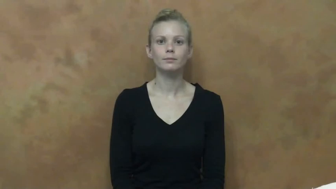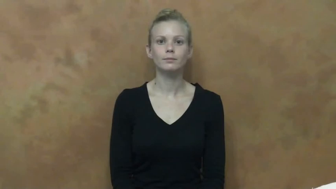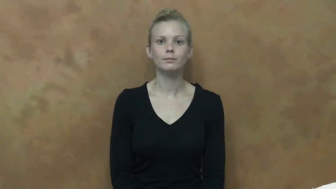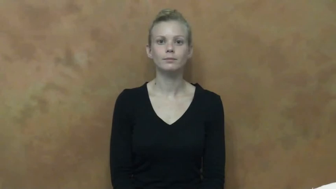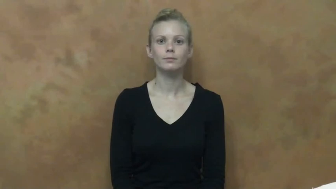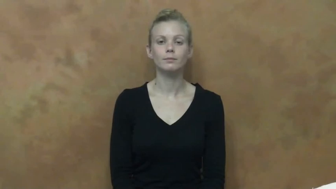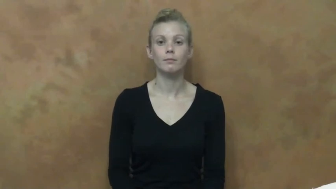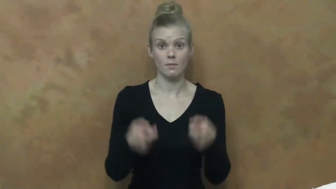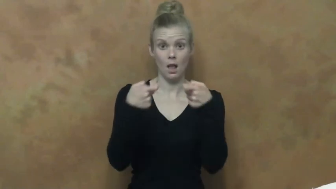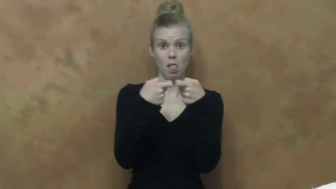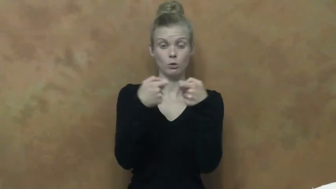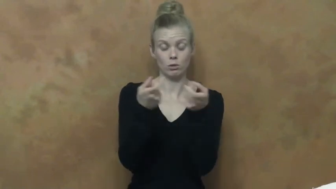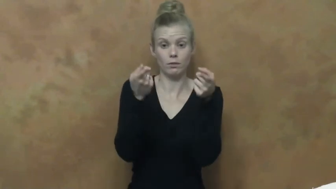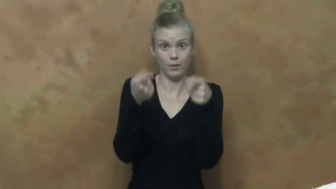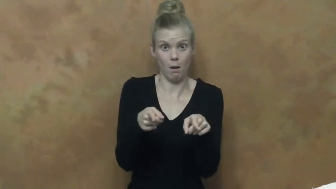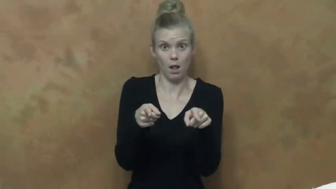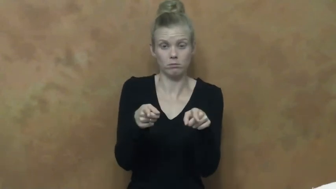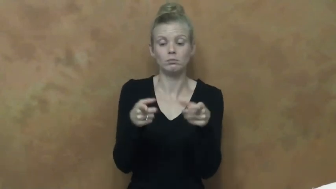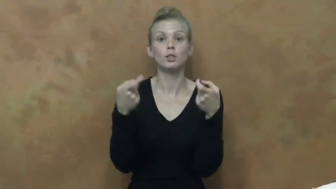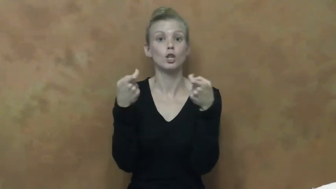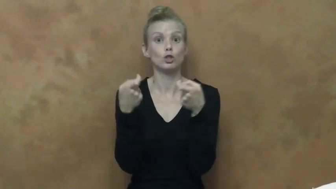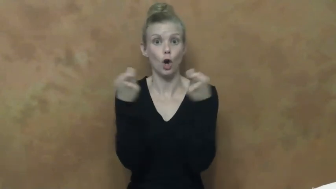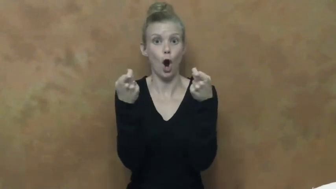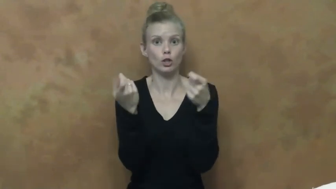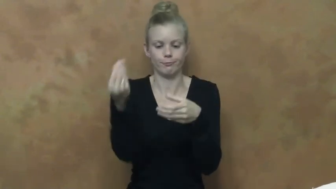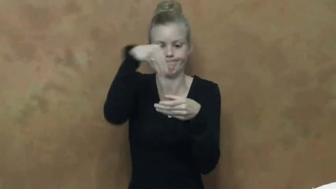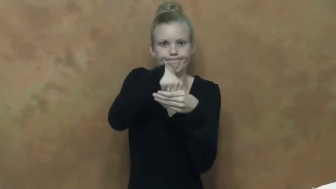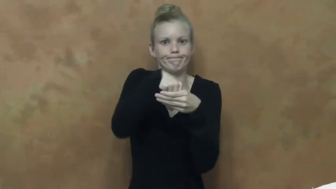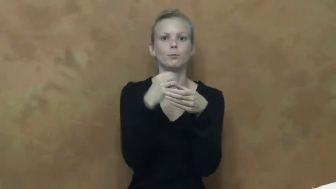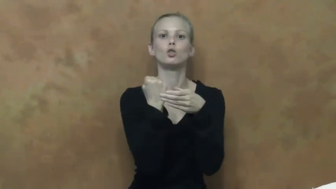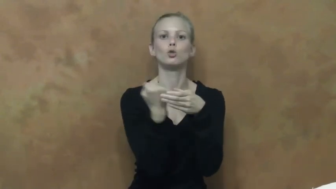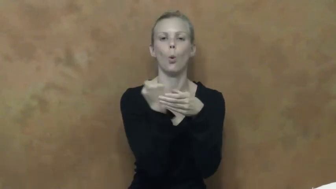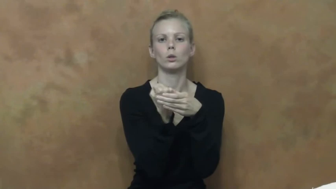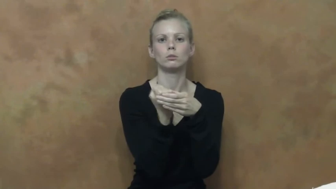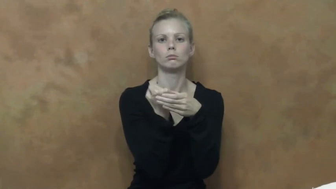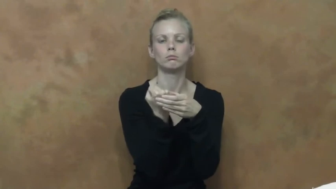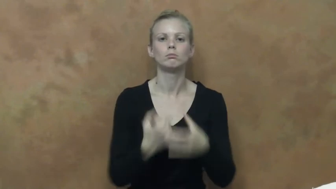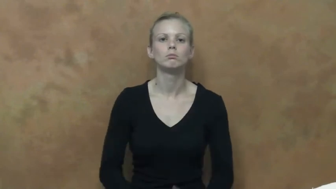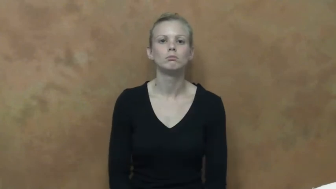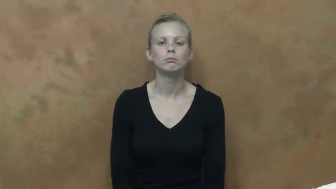capacitance